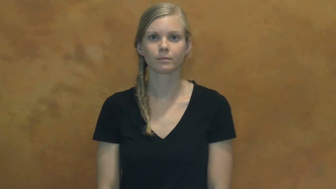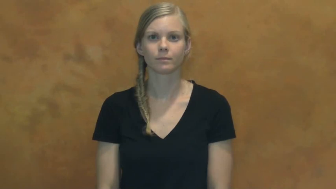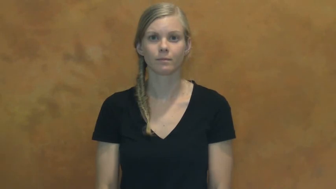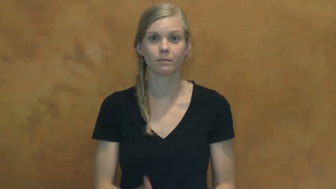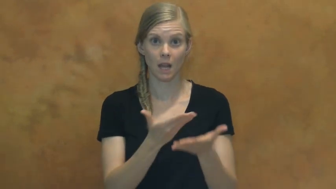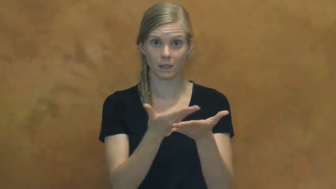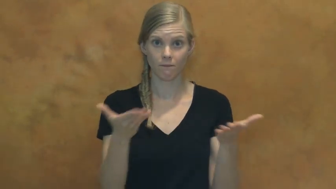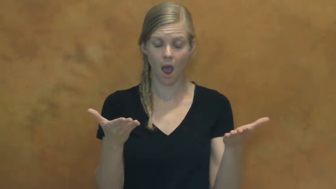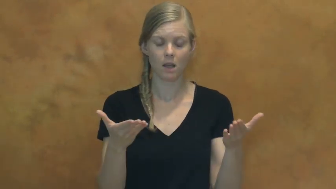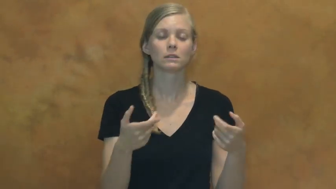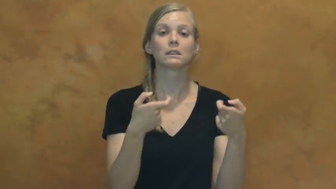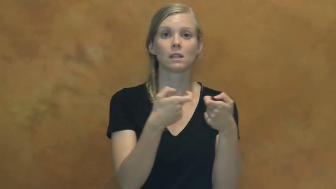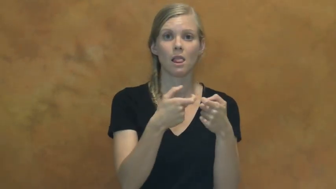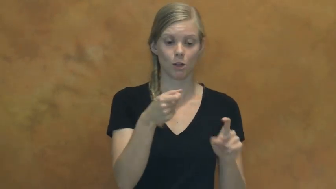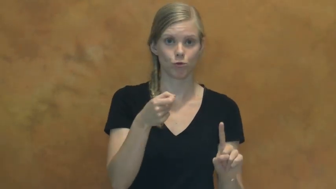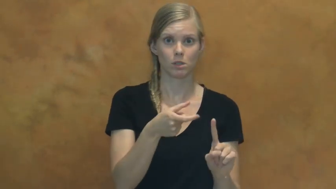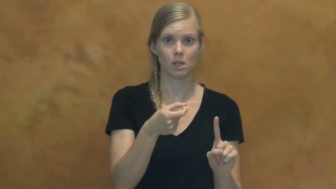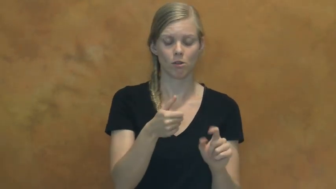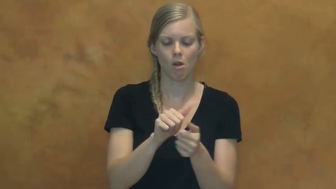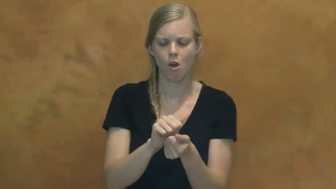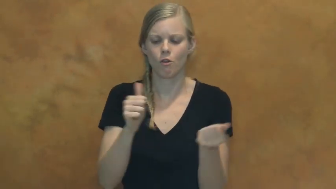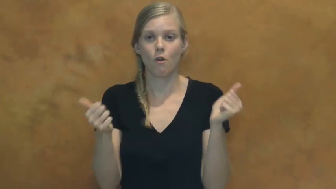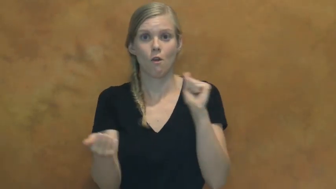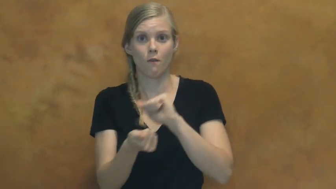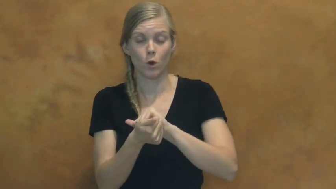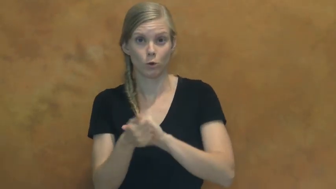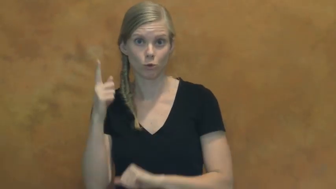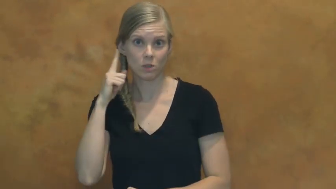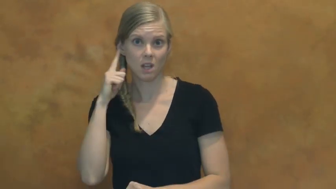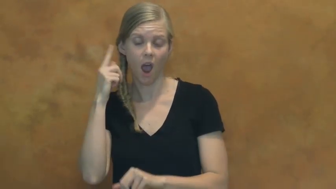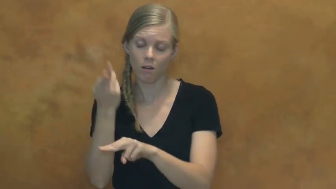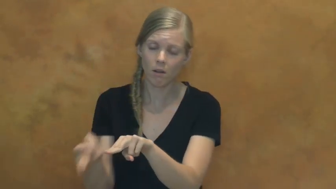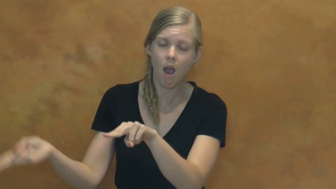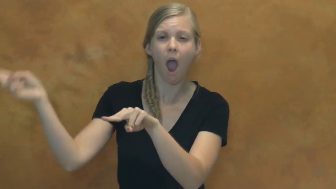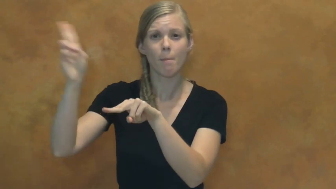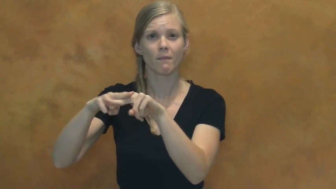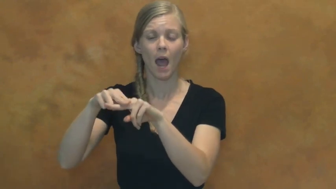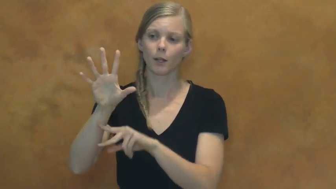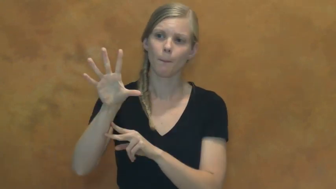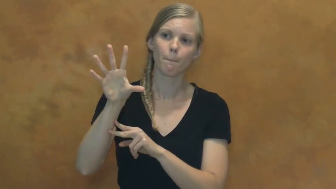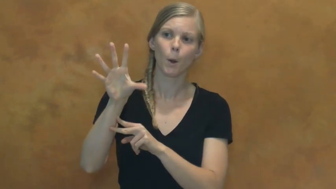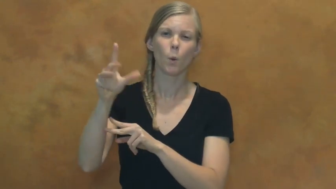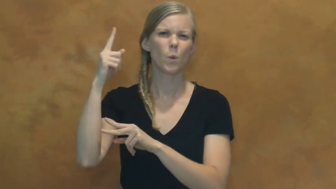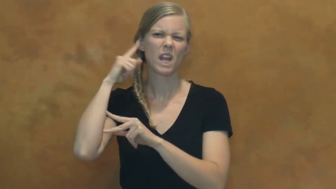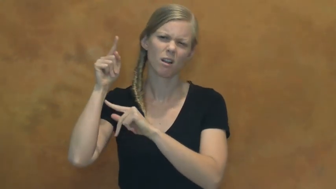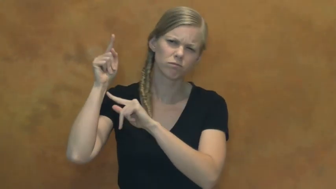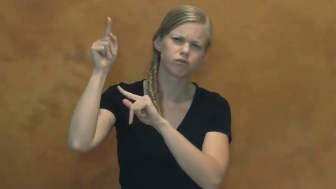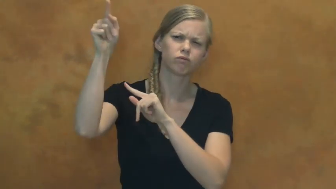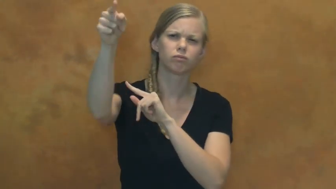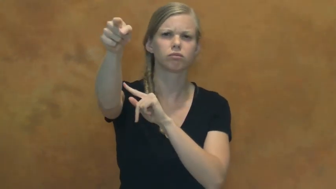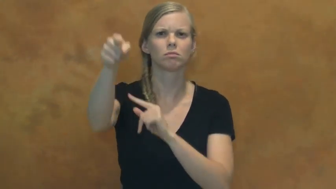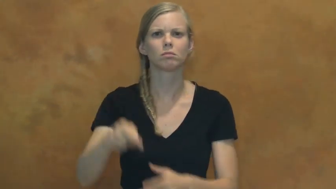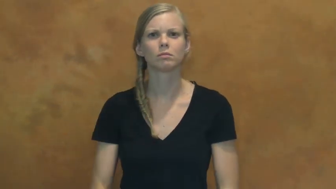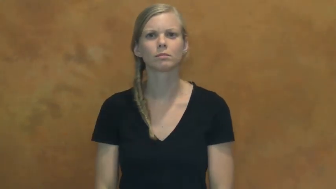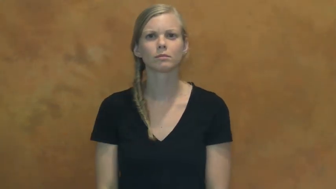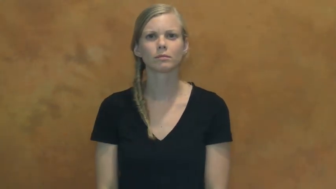speaker